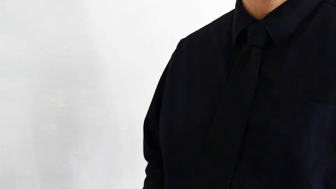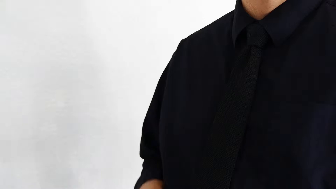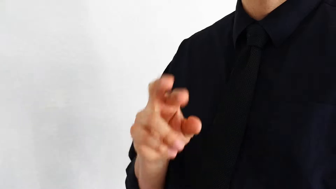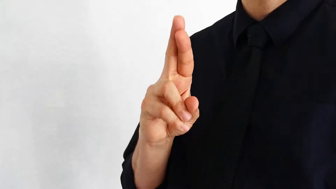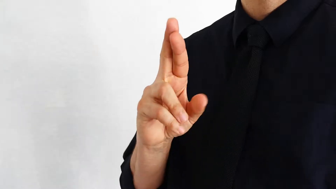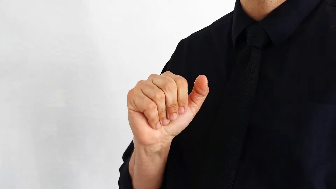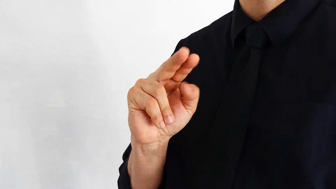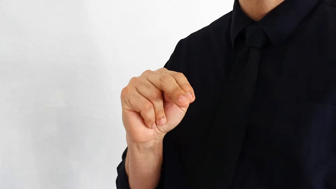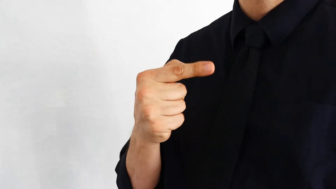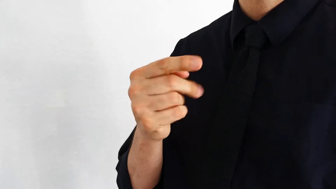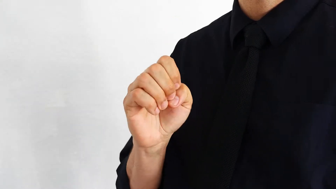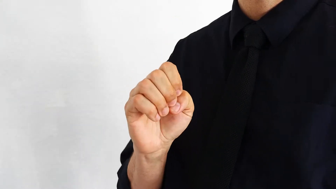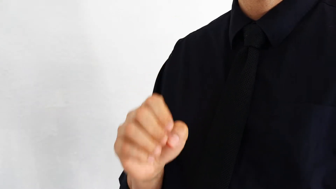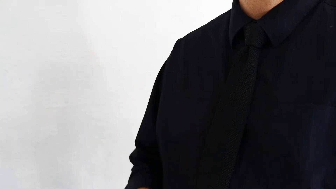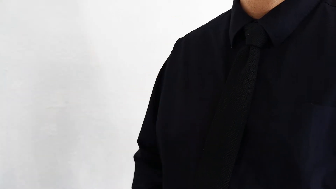R-A-N-G-E